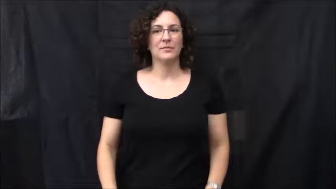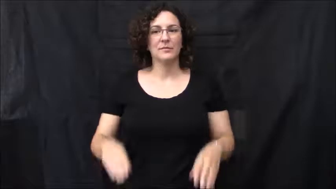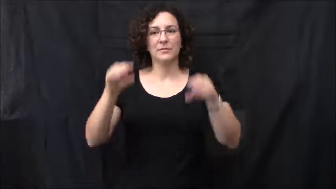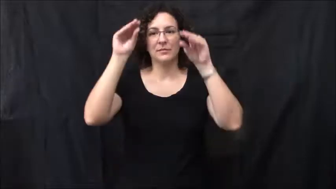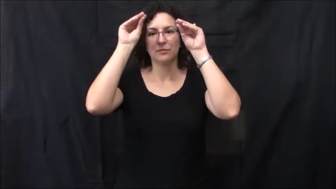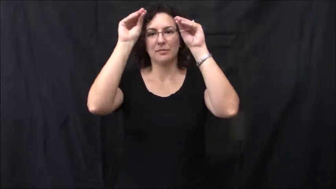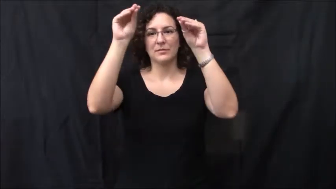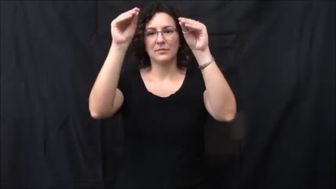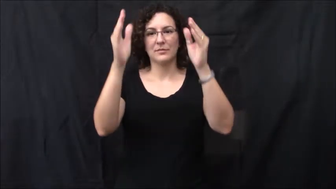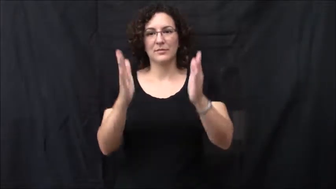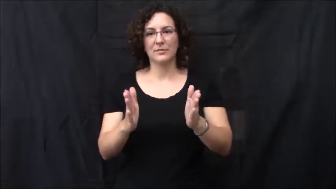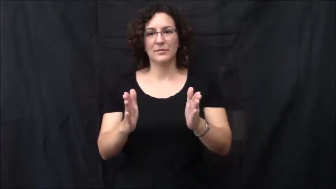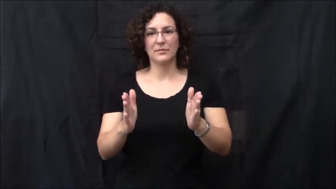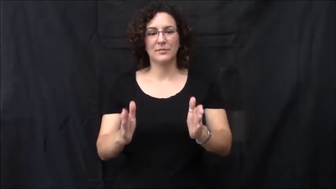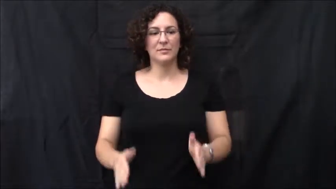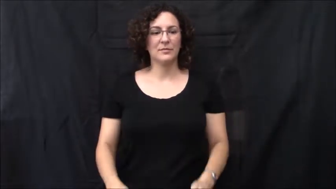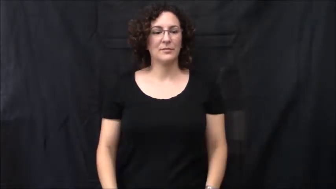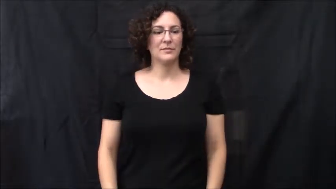Professor